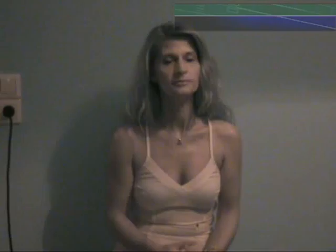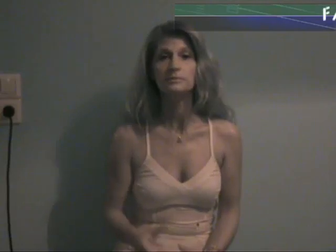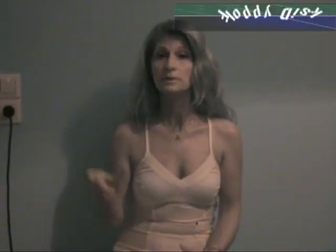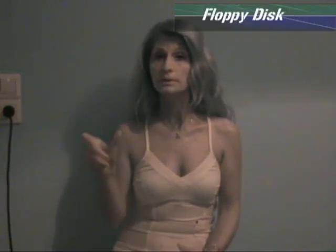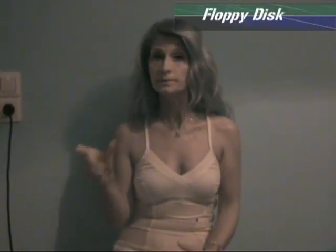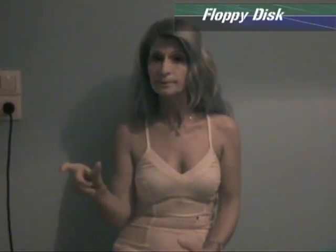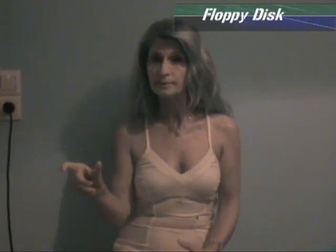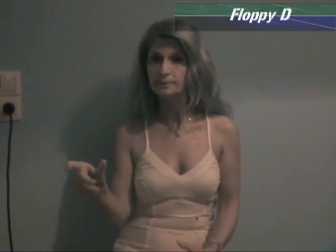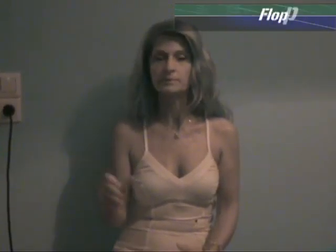Floppy Disk